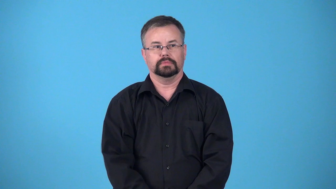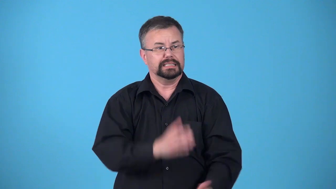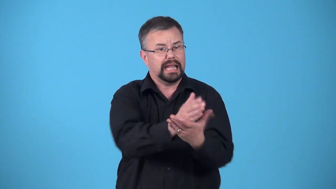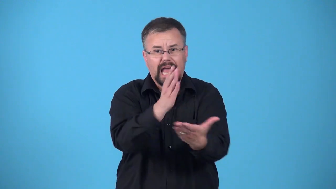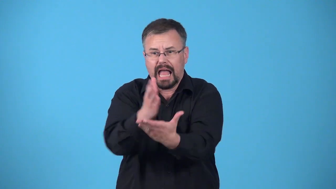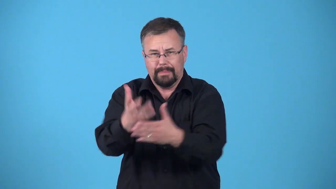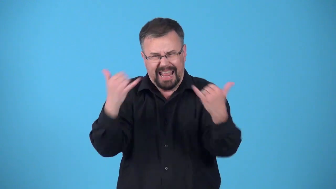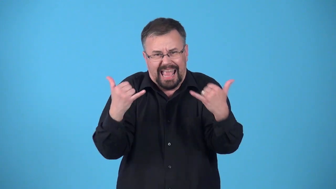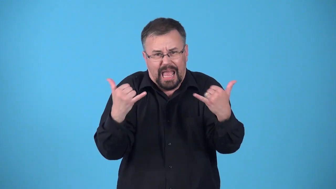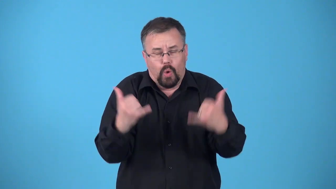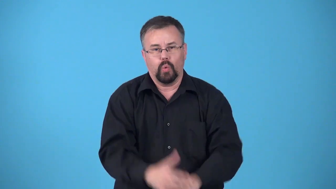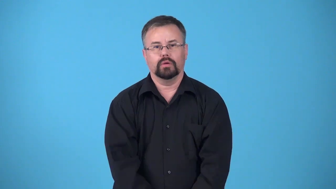stop the presses!